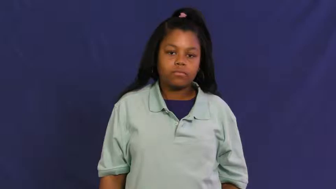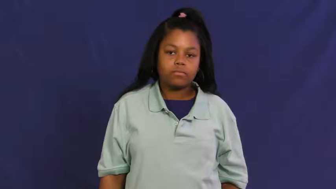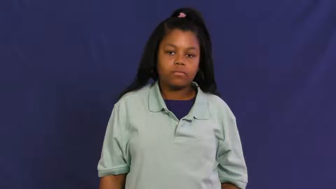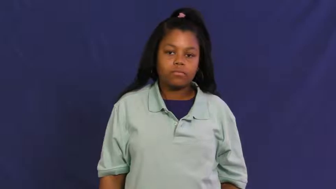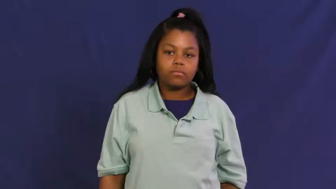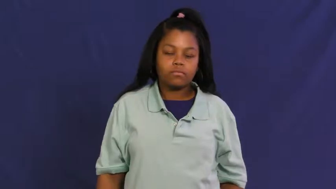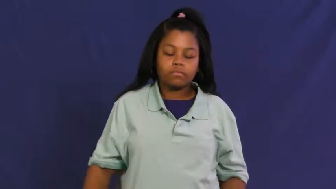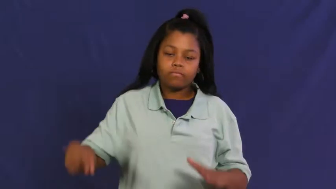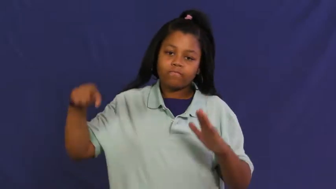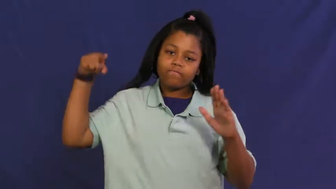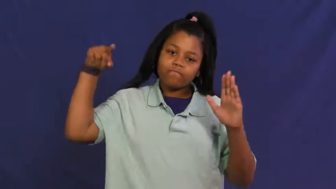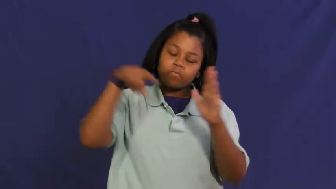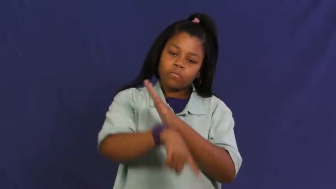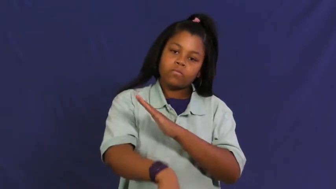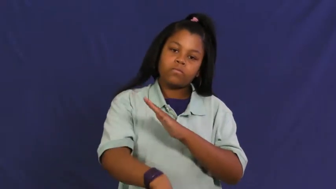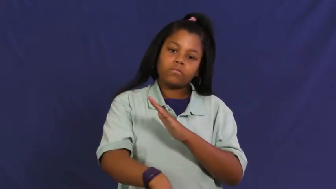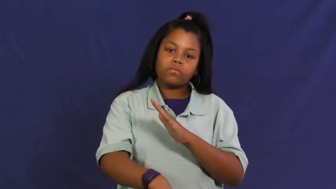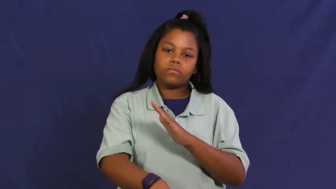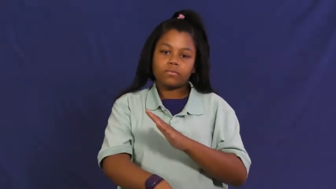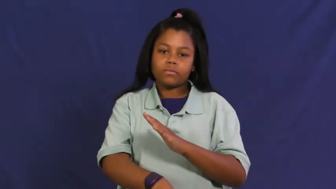execute-kill